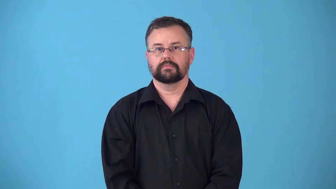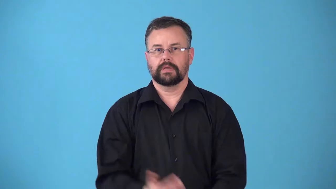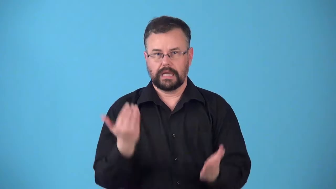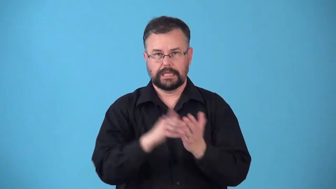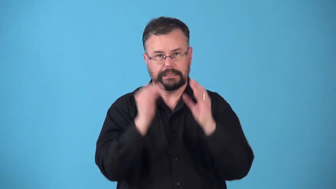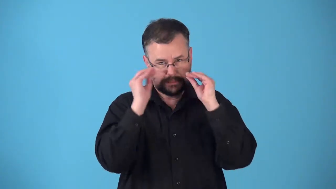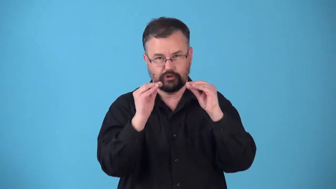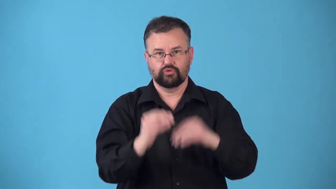reteach